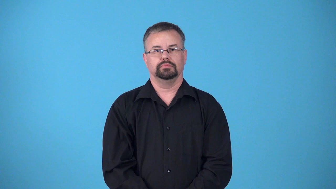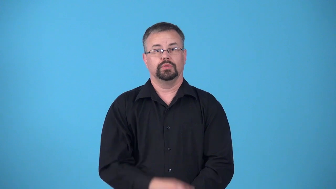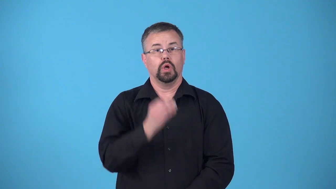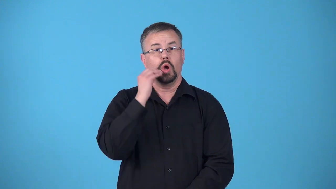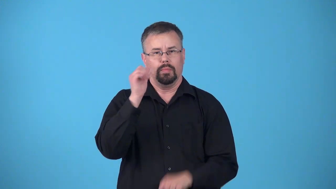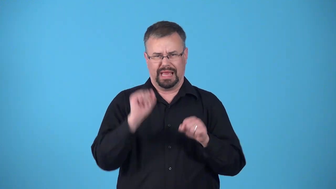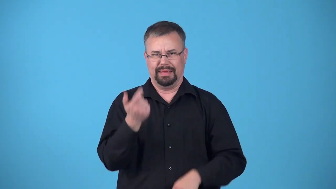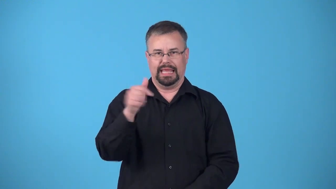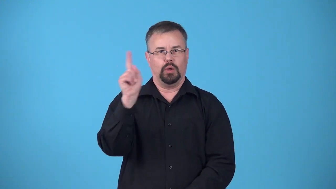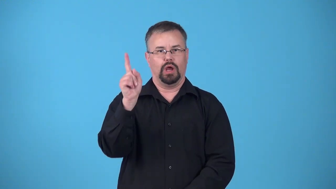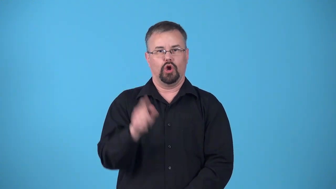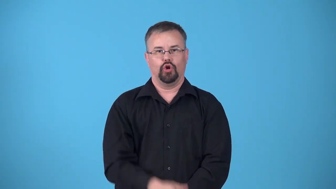home is where you hang your hat